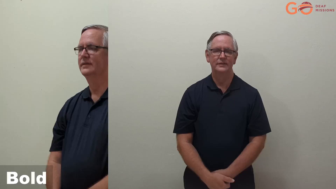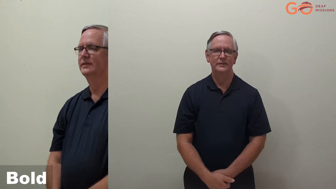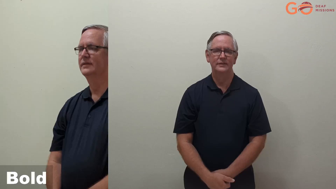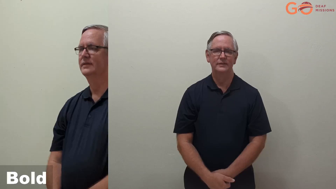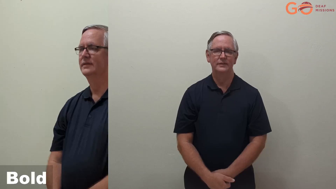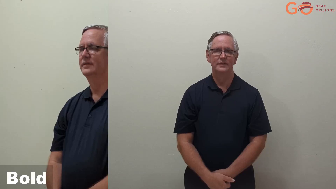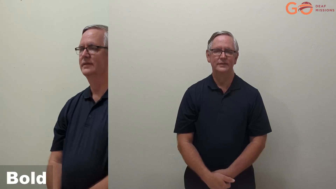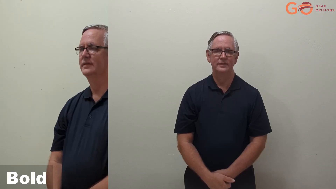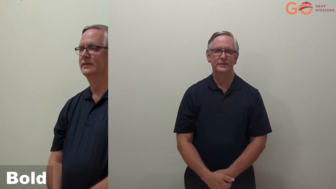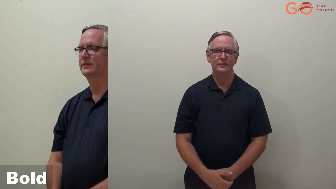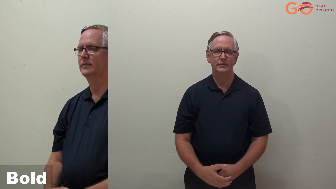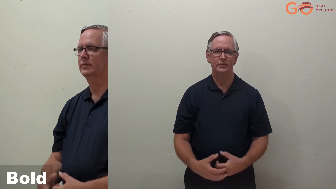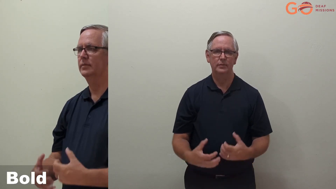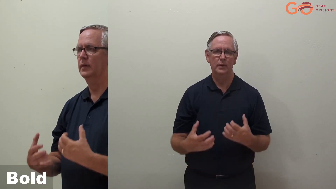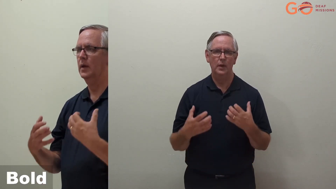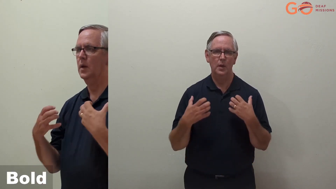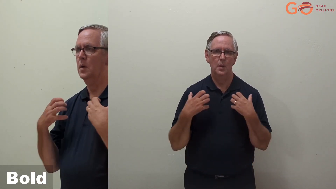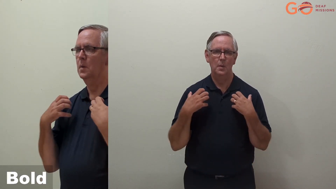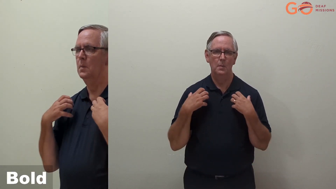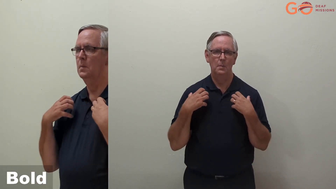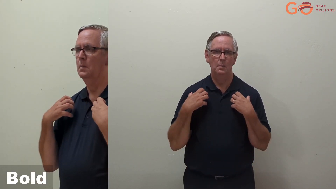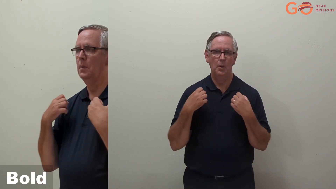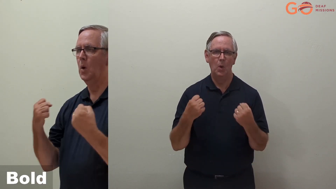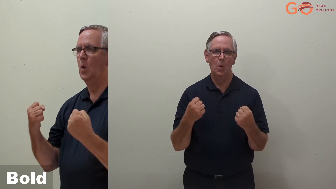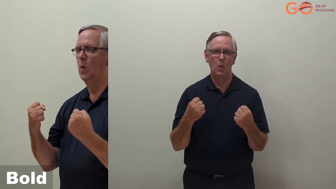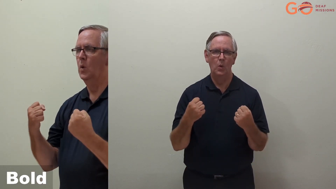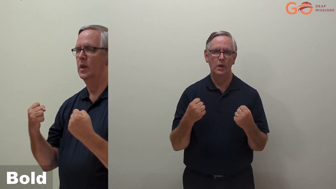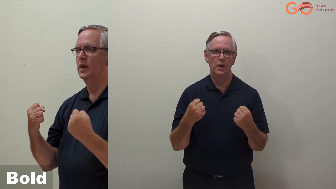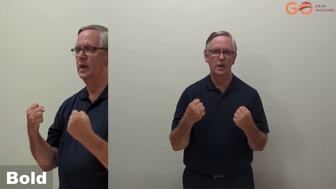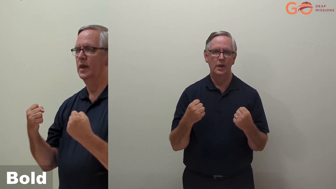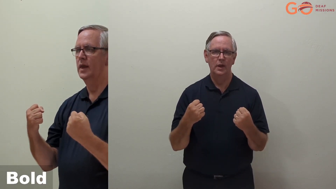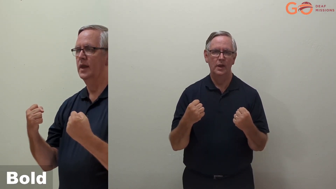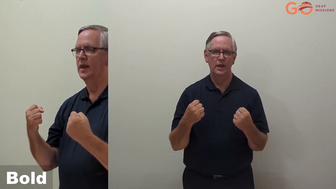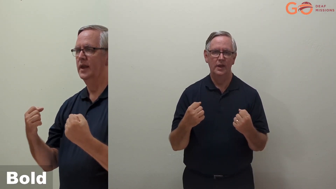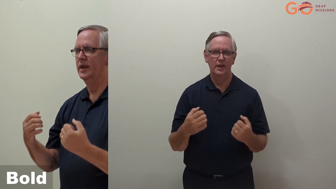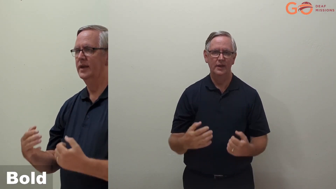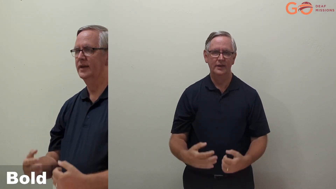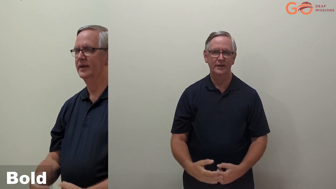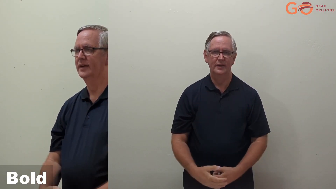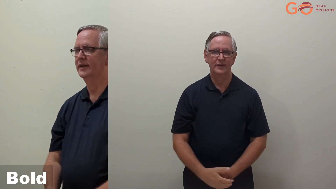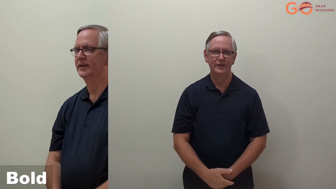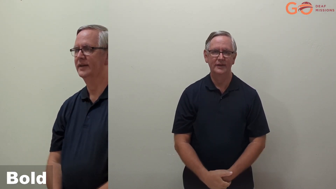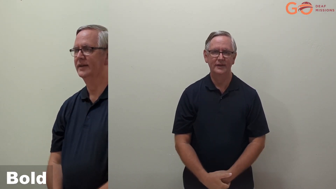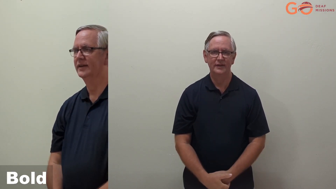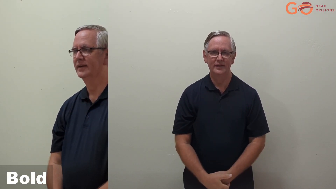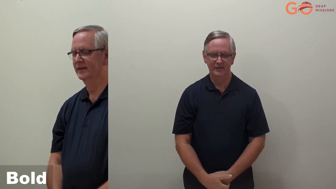Bold